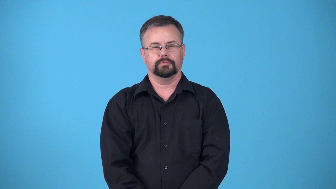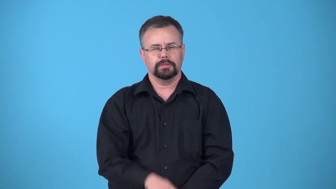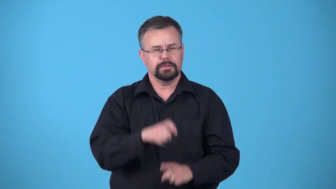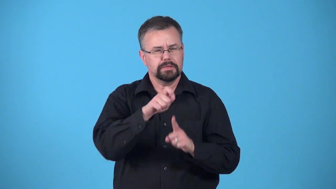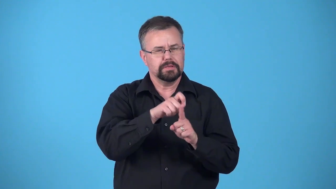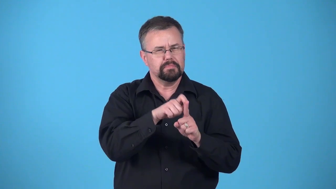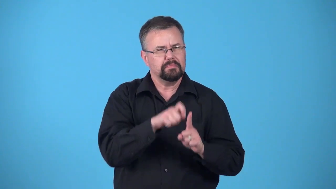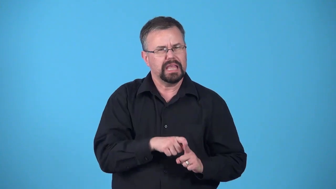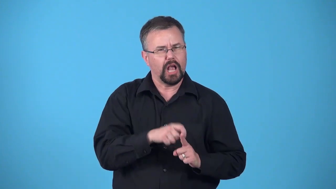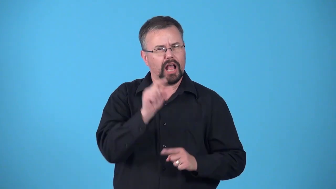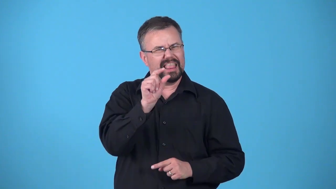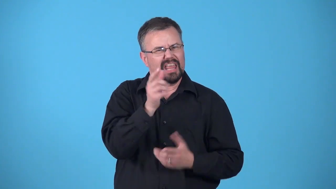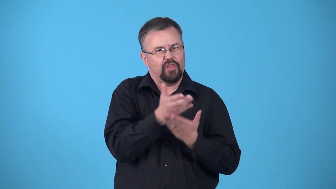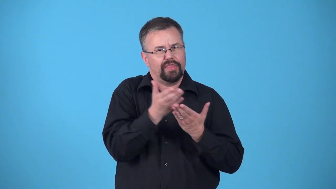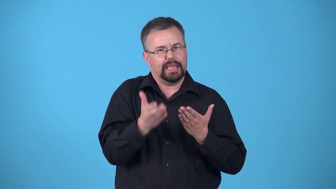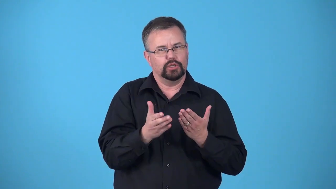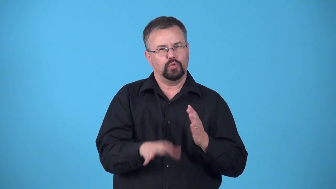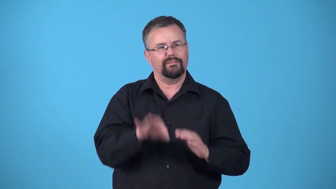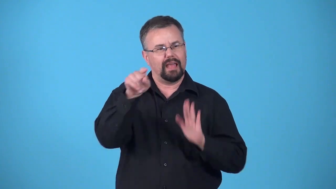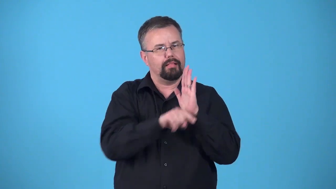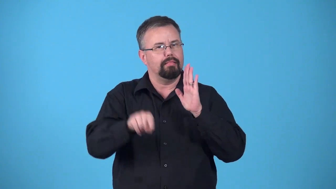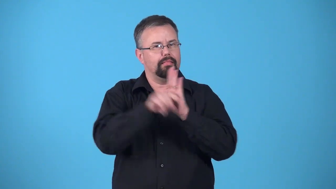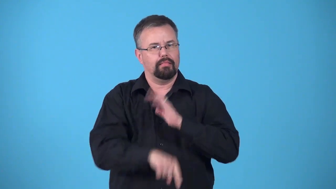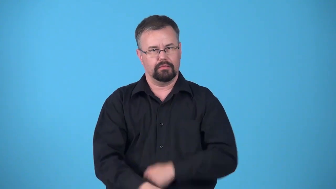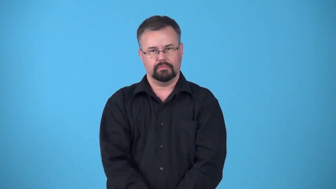split hairs